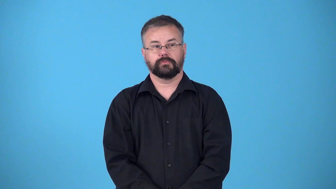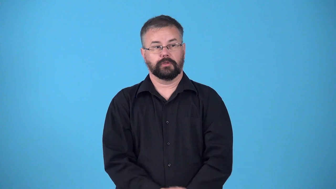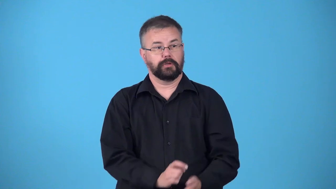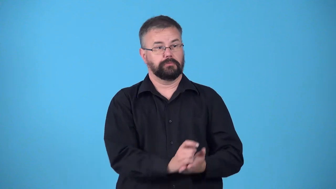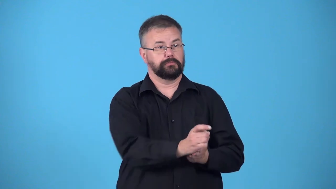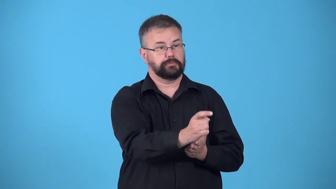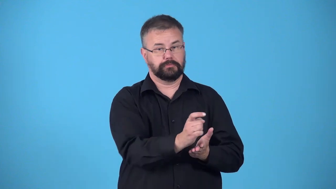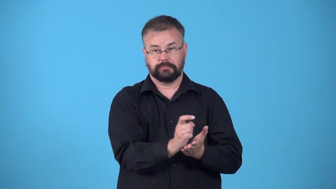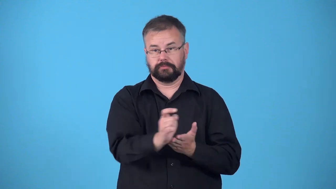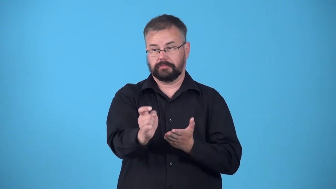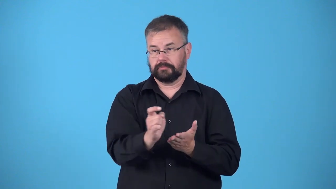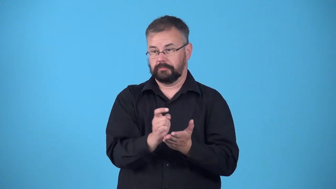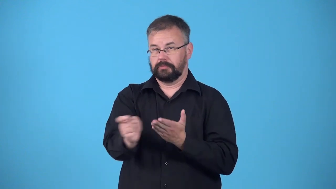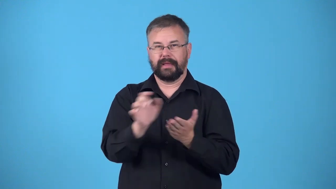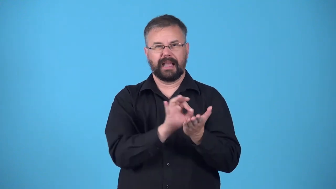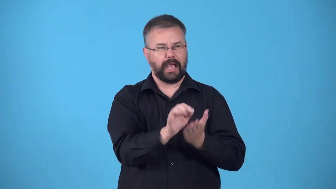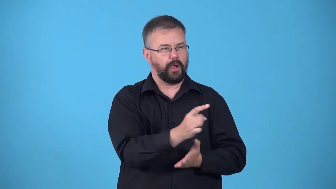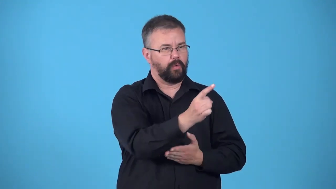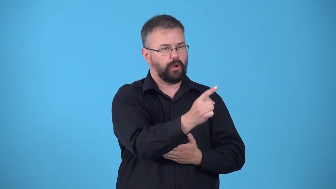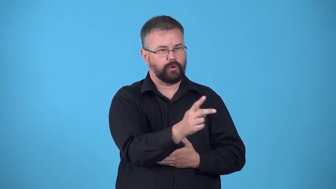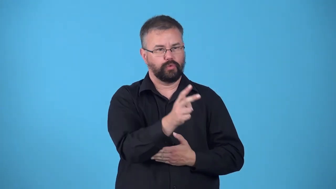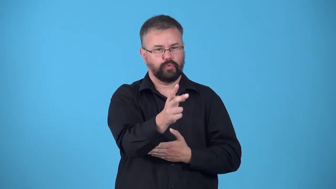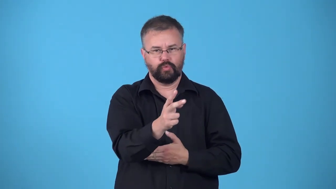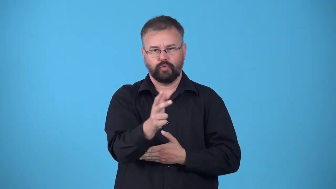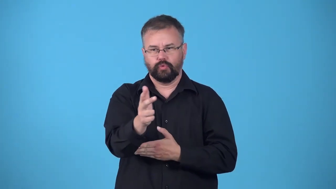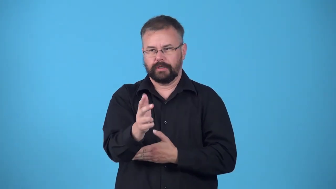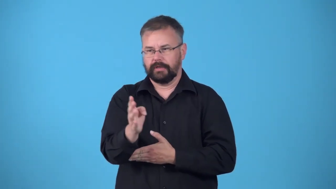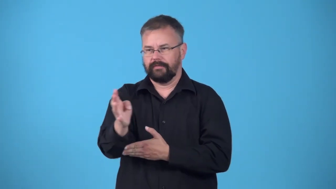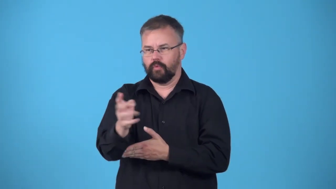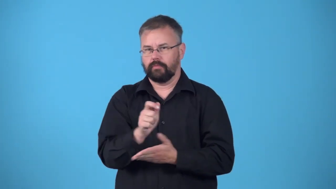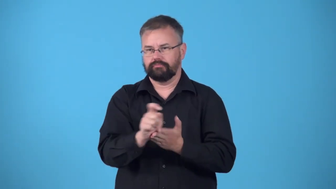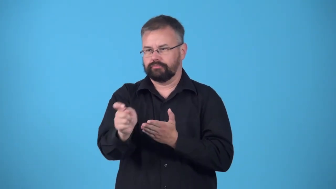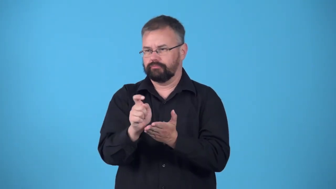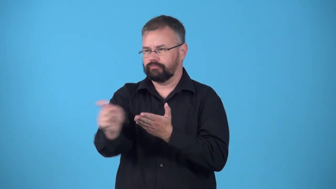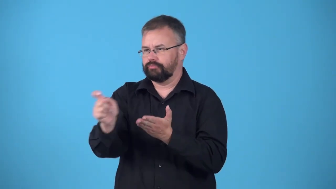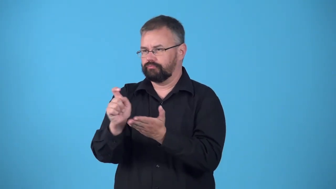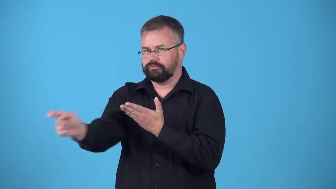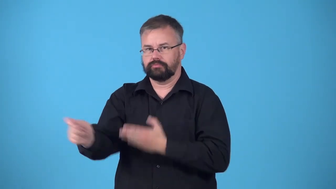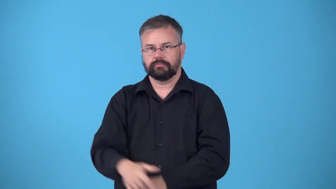count out, divvy up